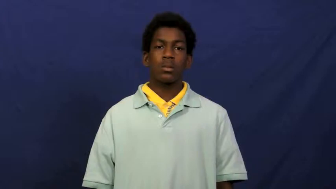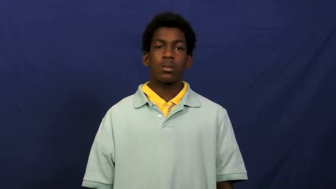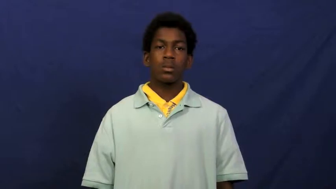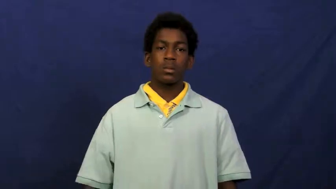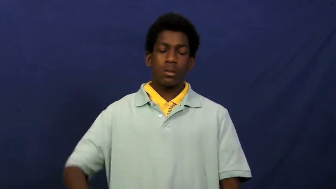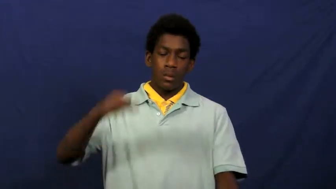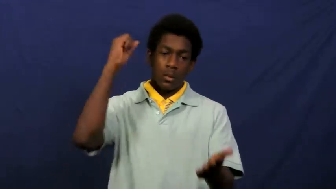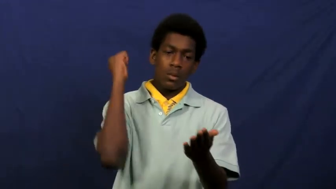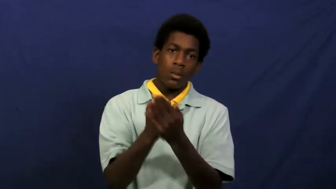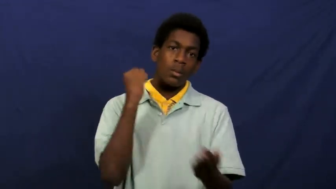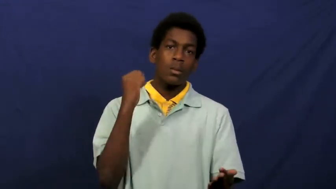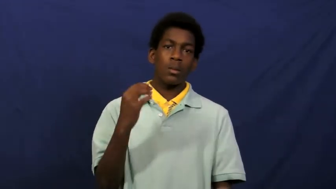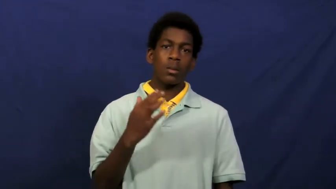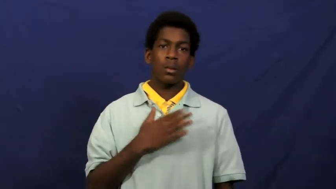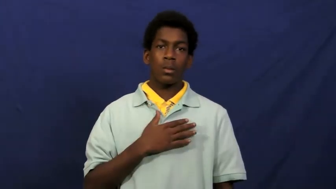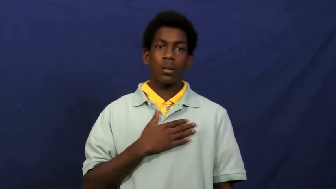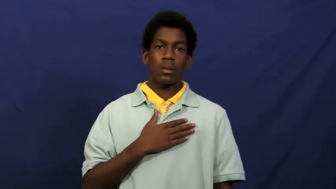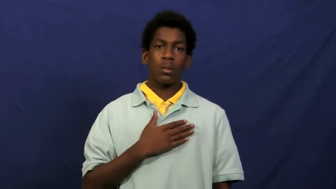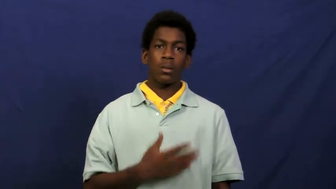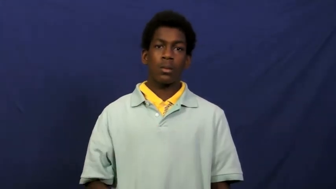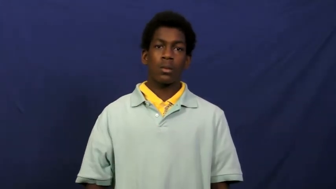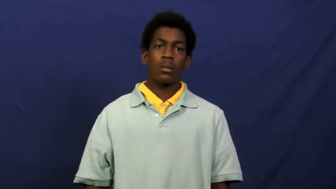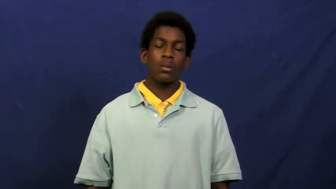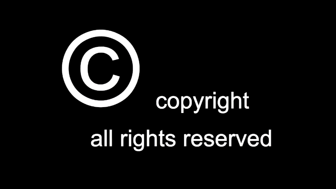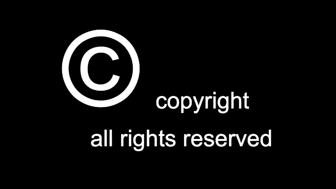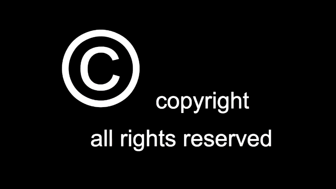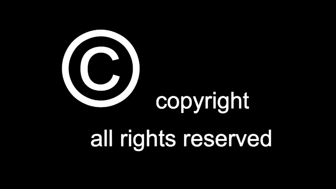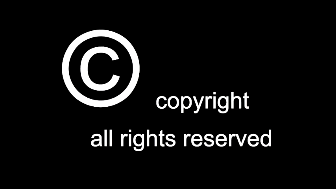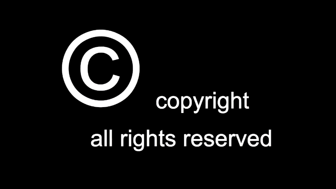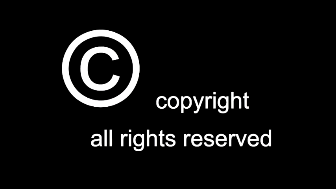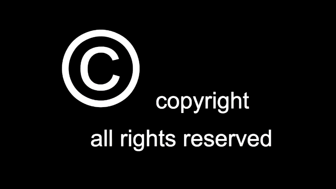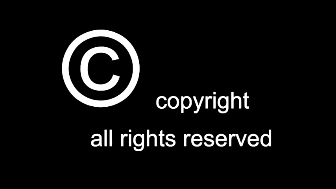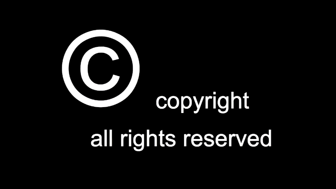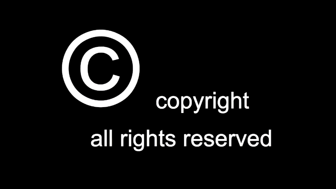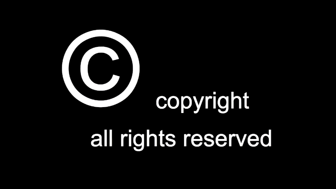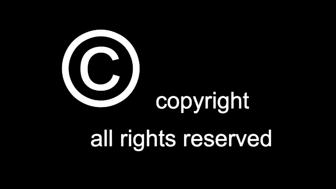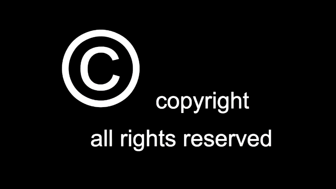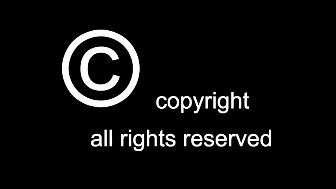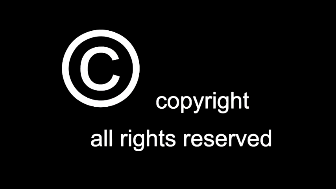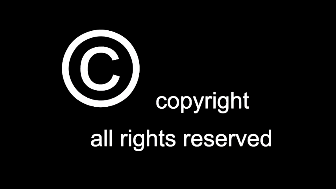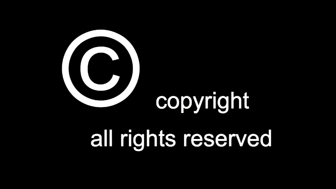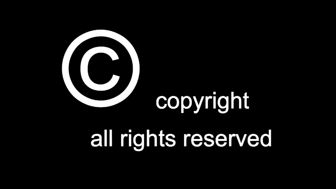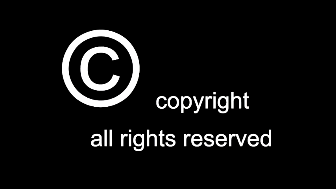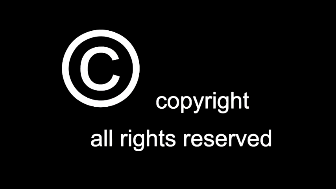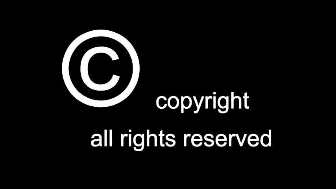copyright